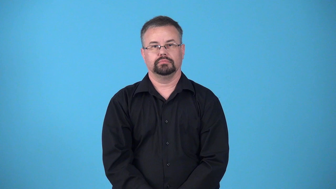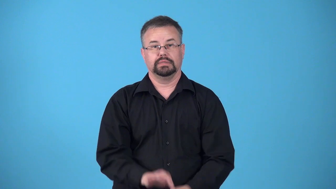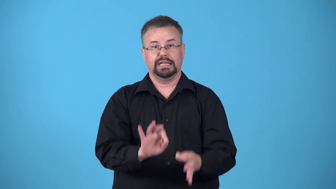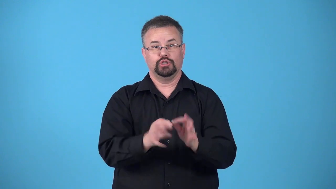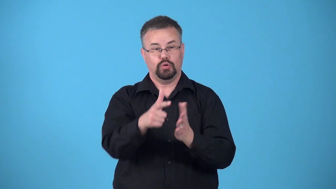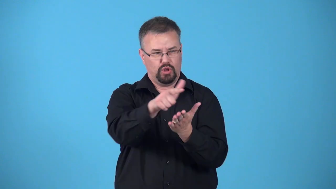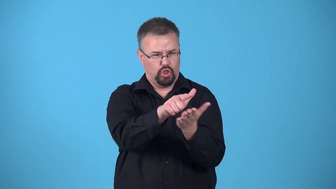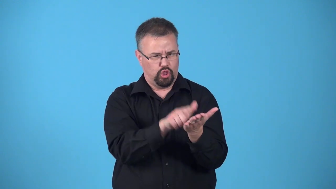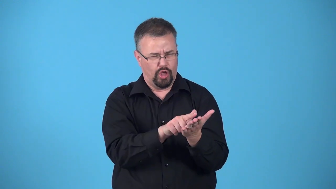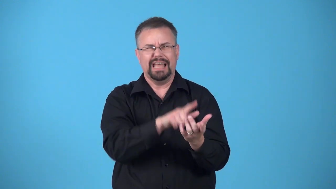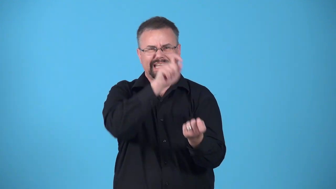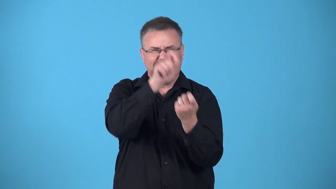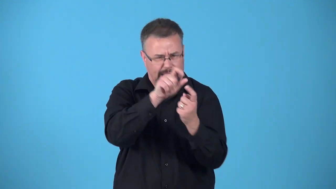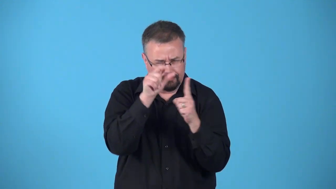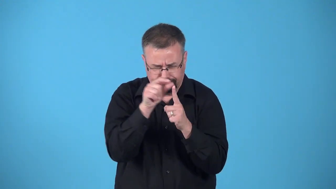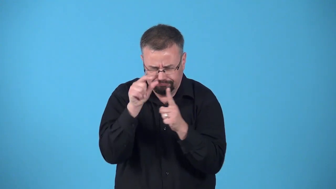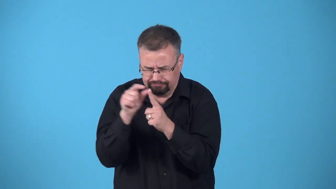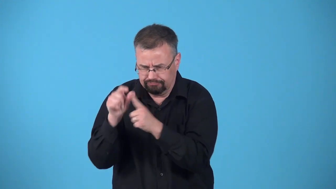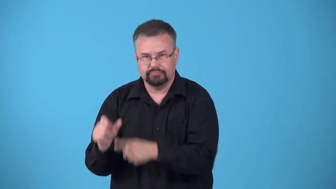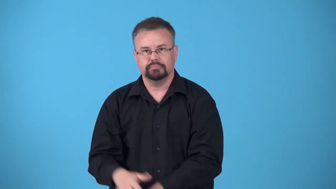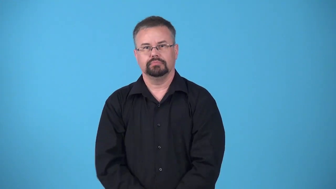letter of the law